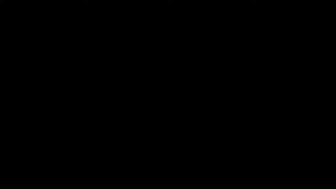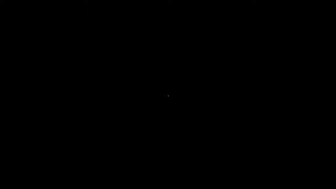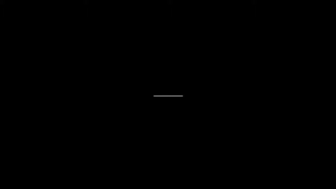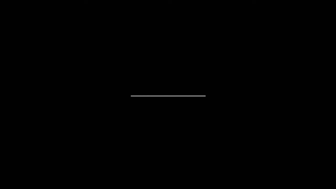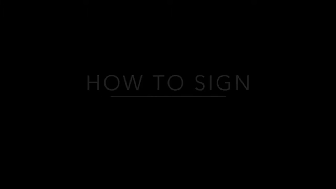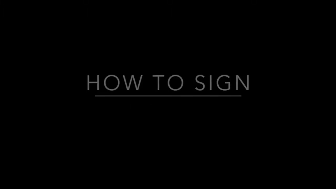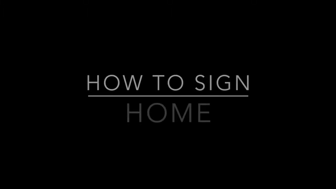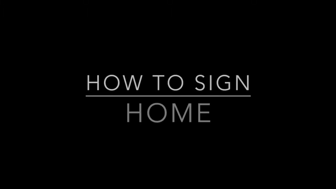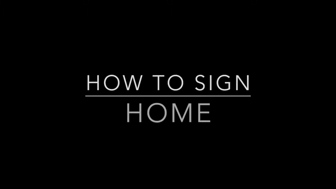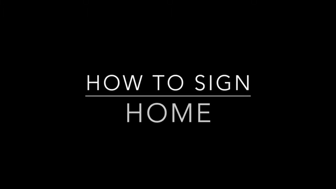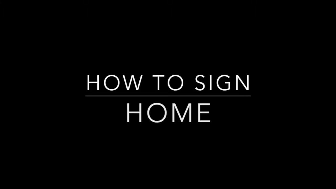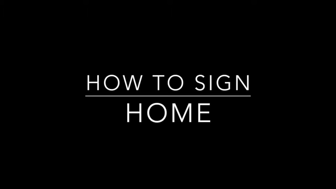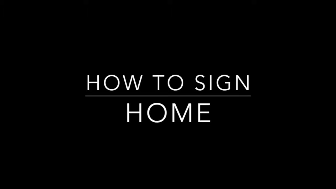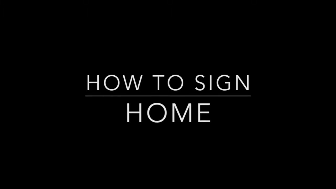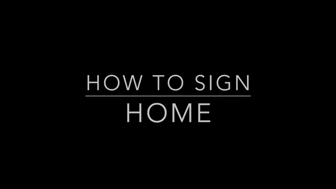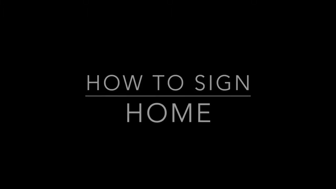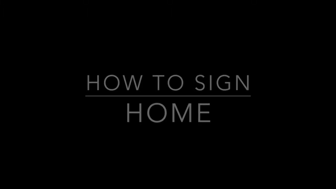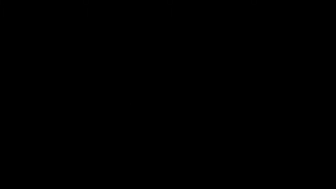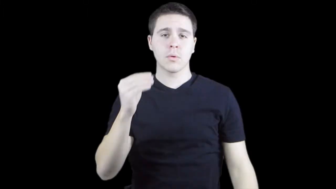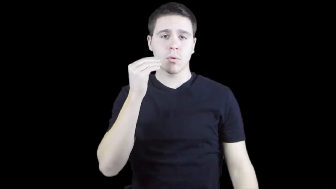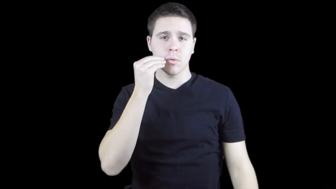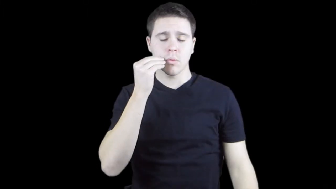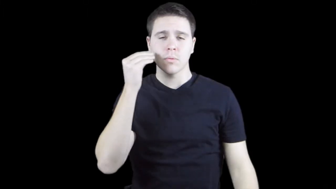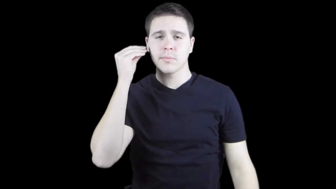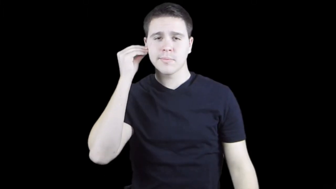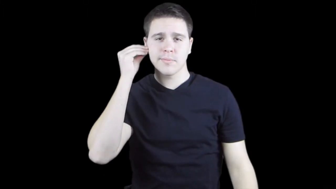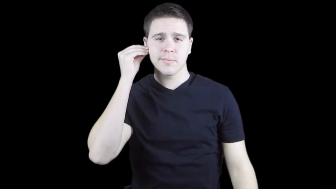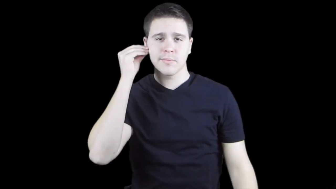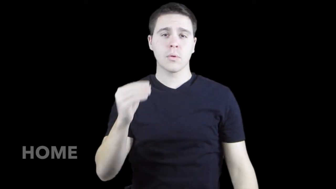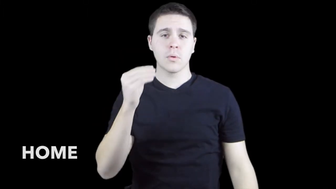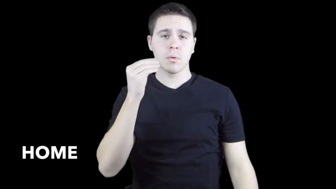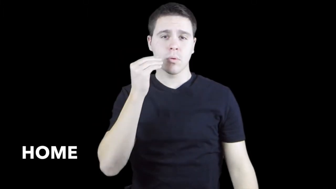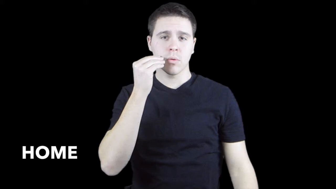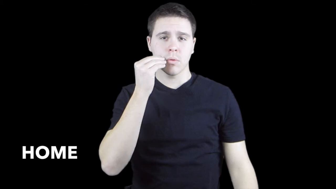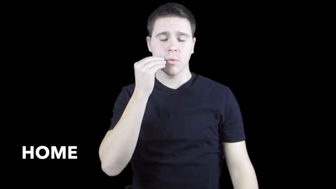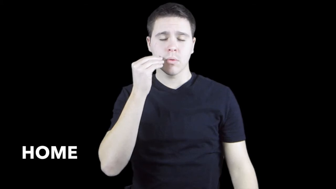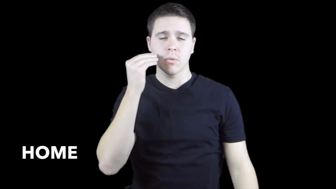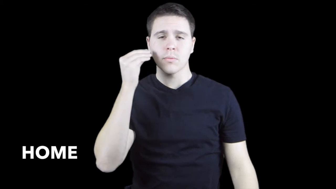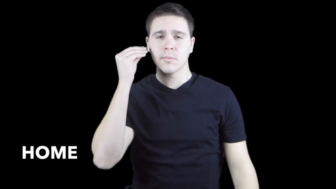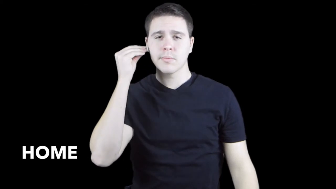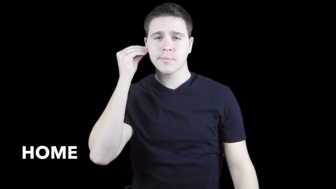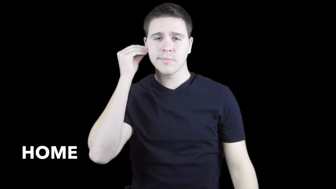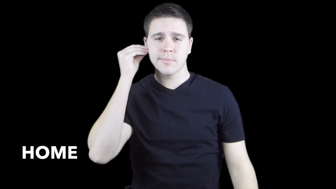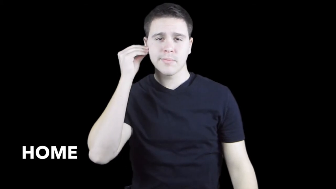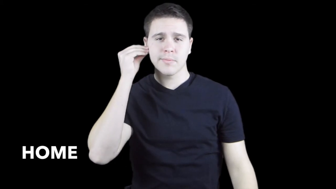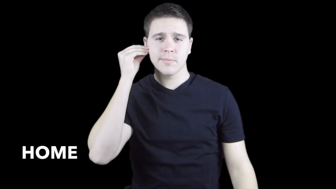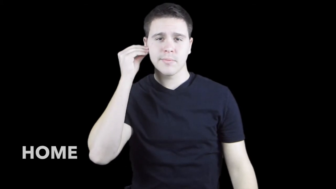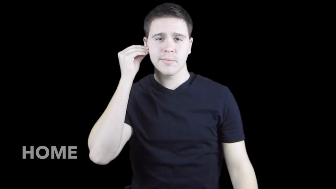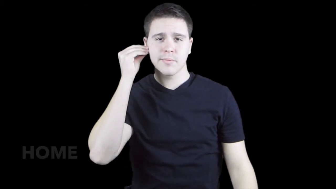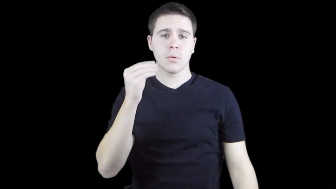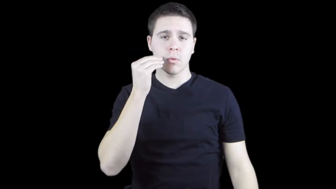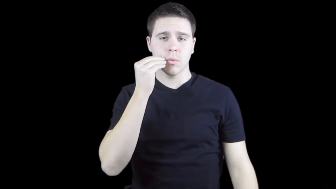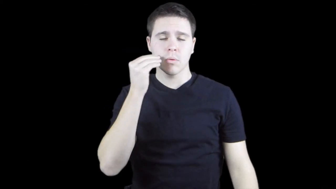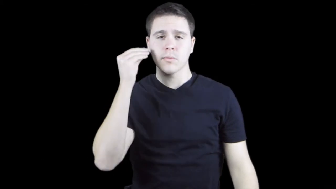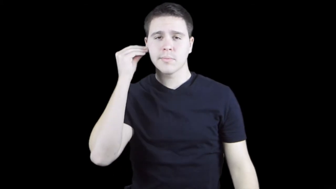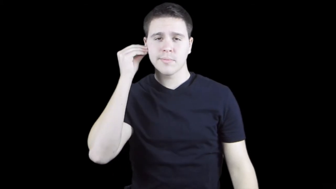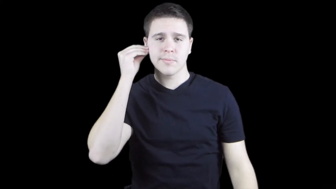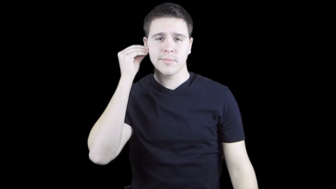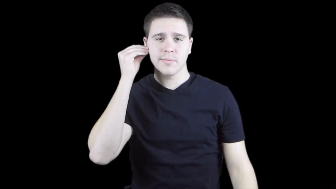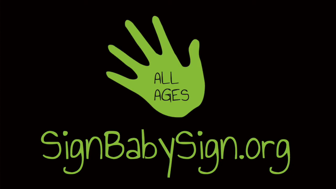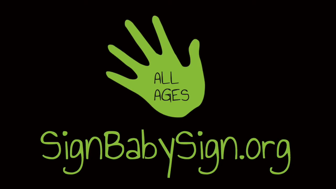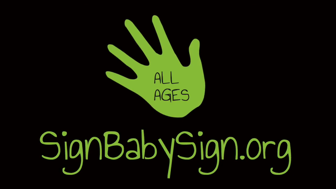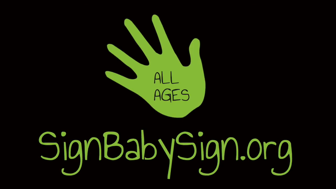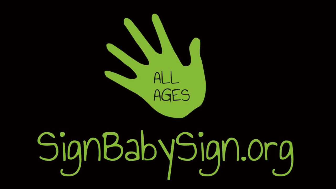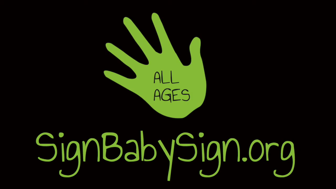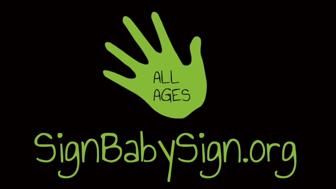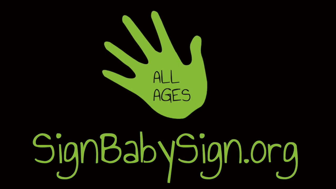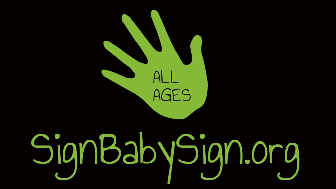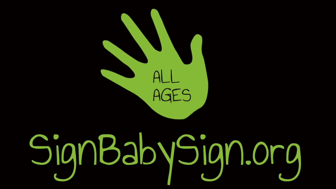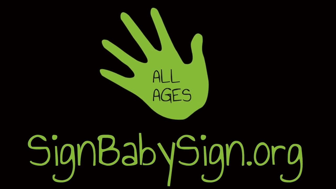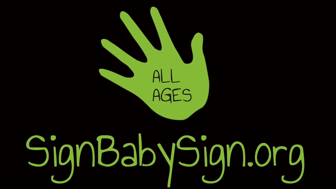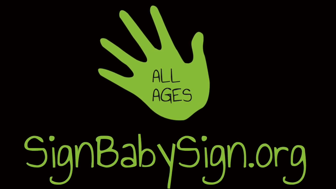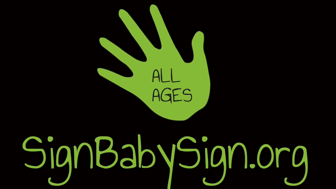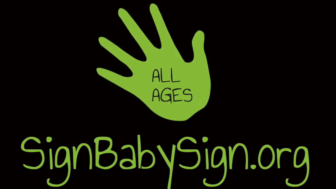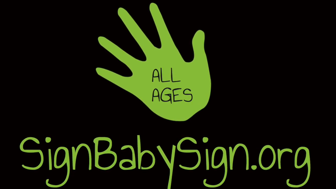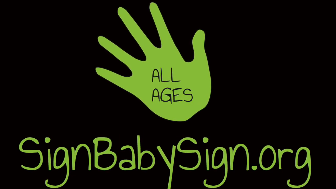Home